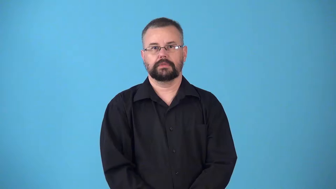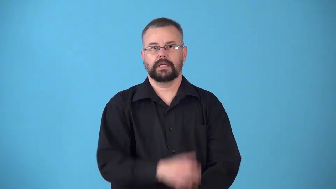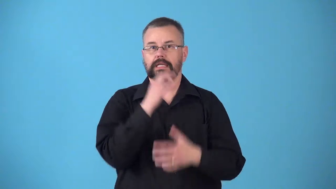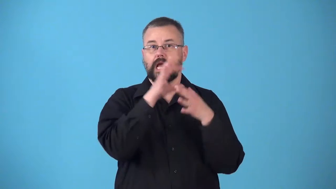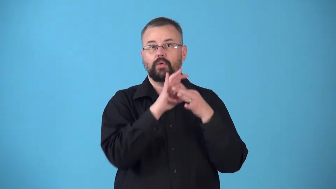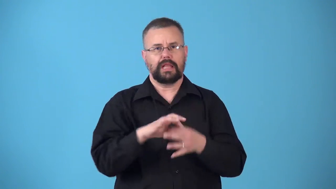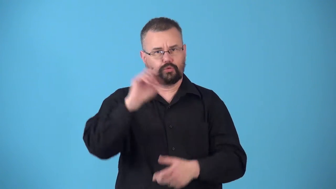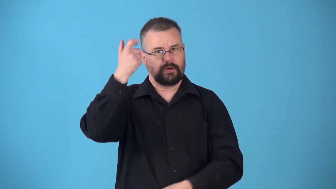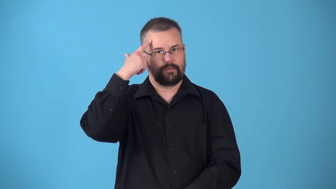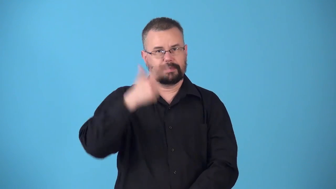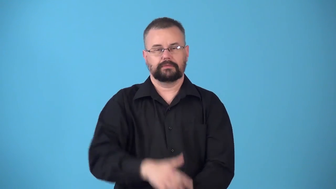nongovernmental